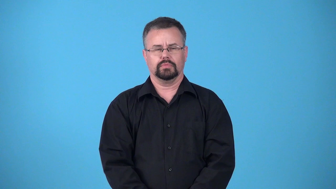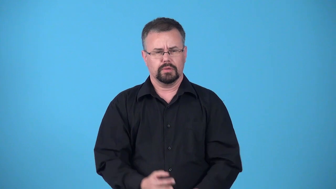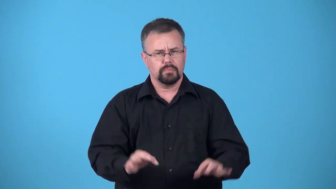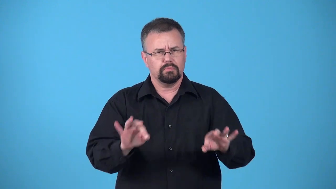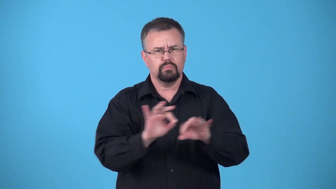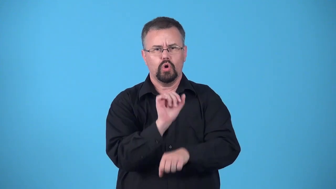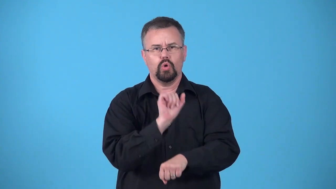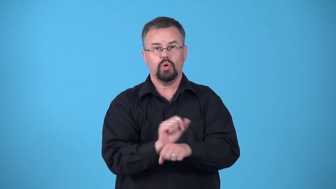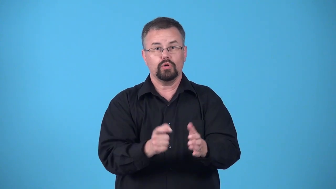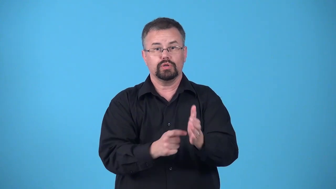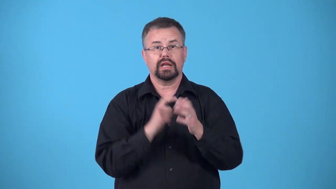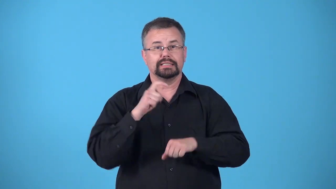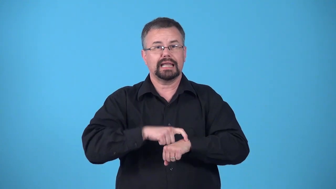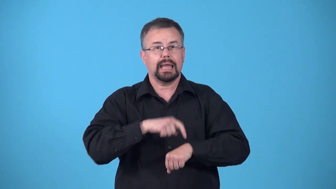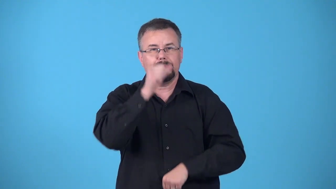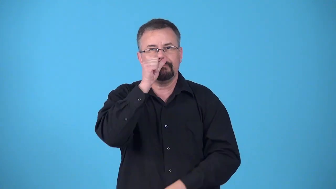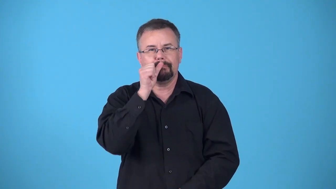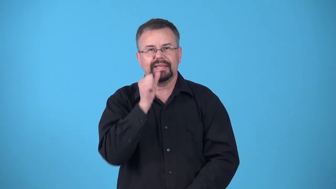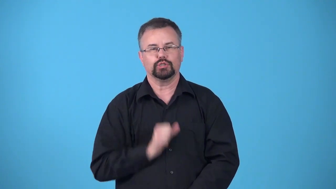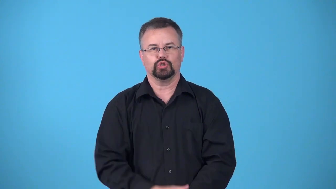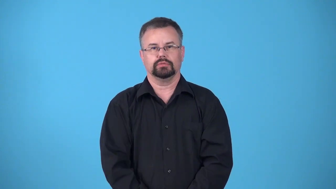Rome was not built in a day